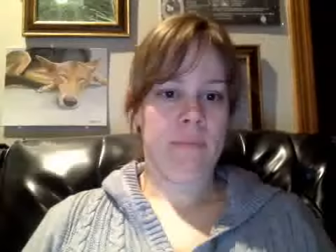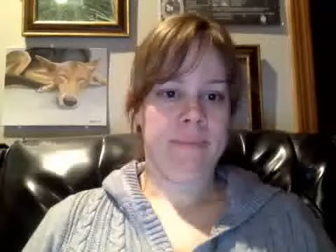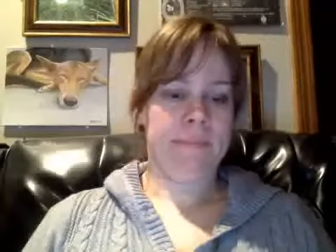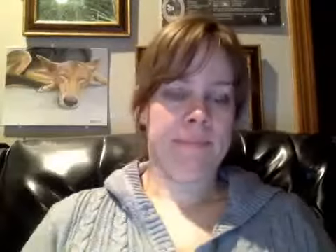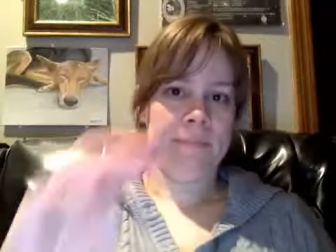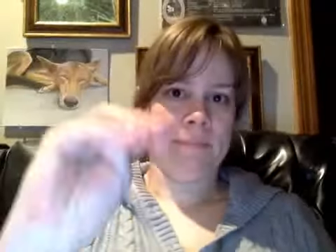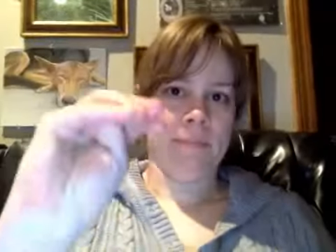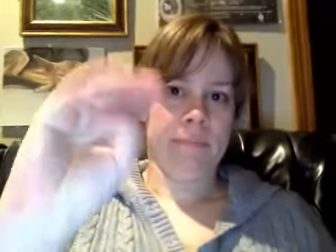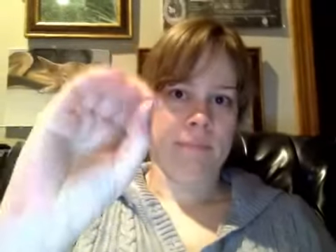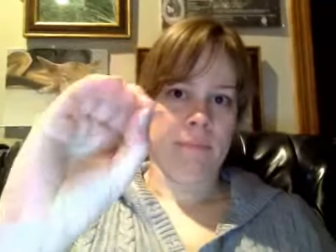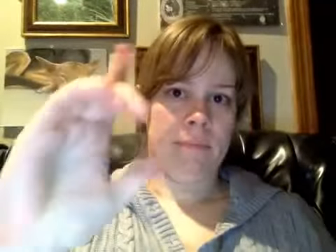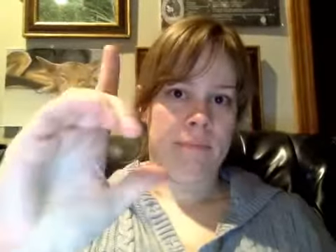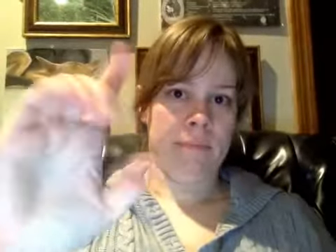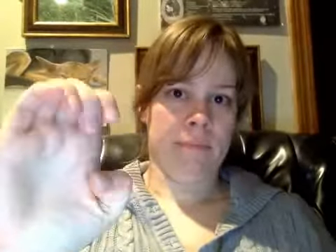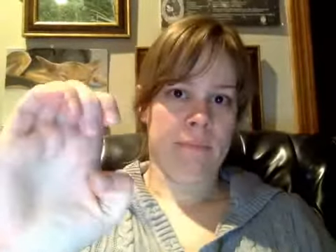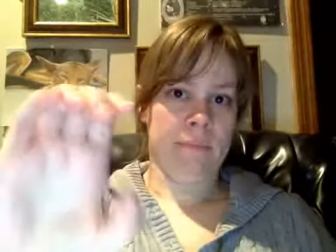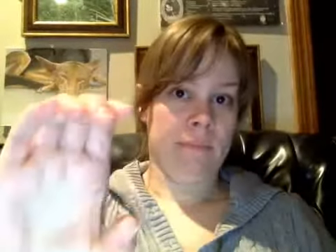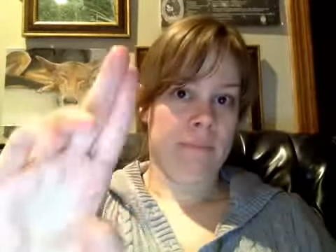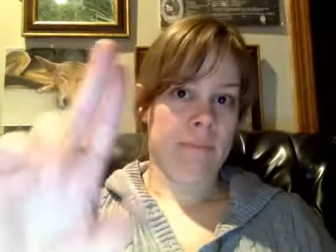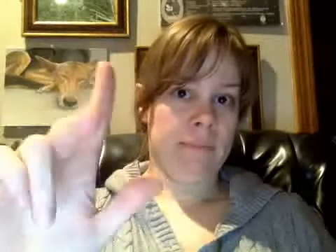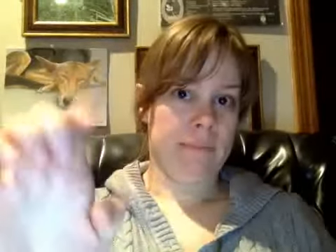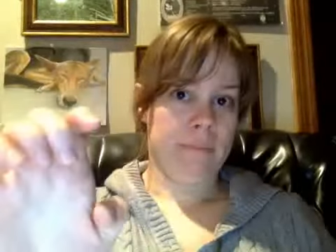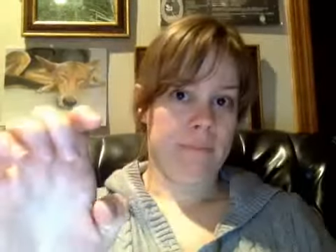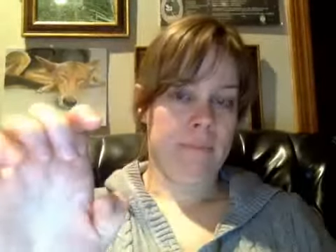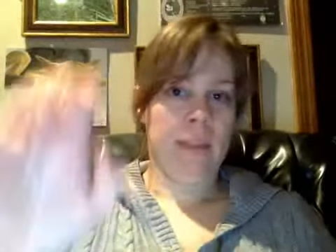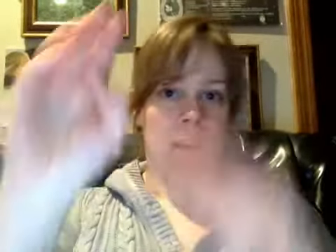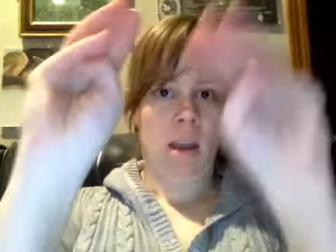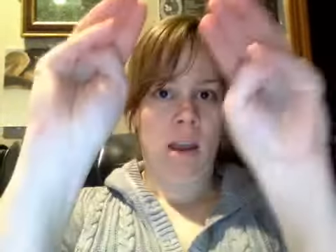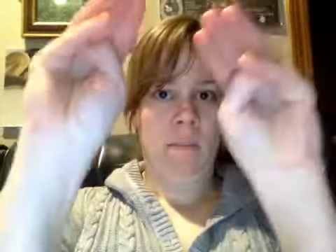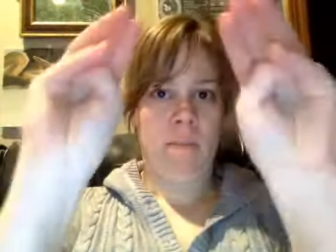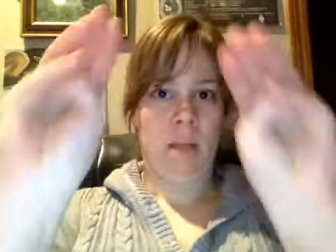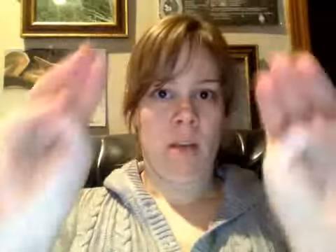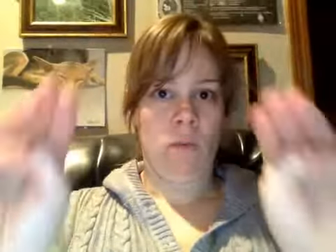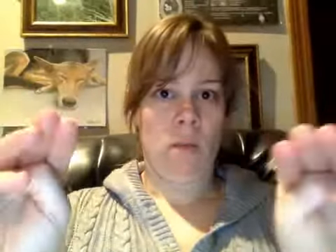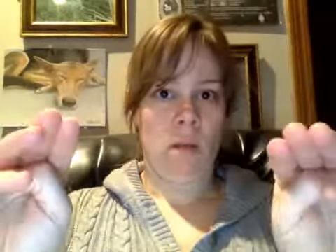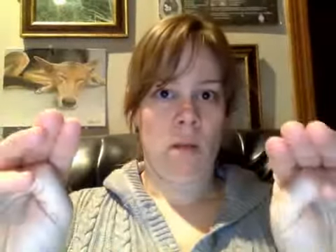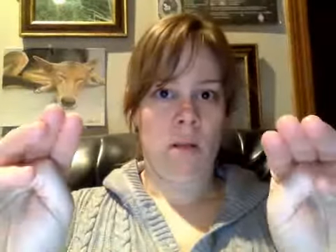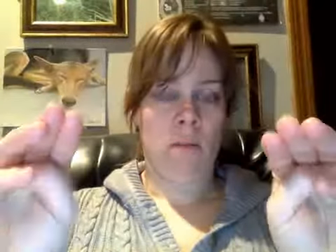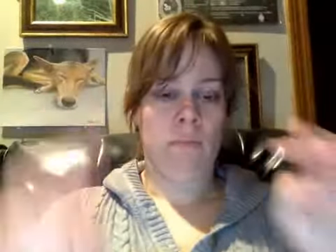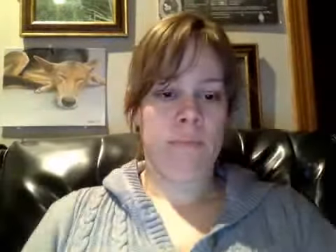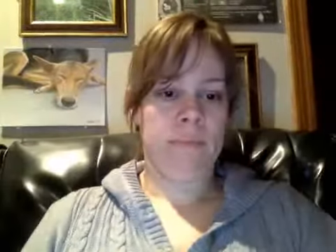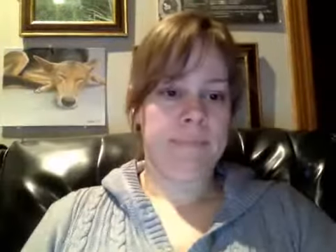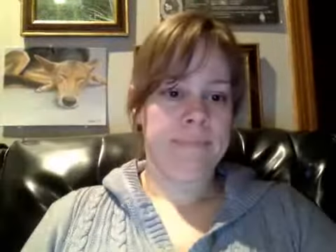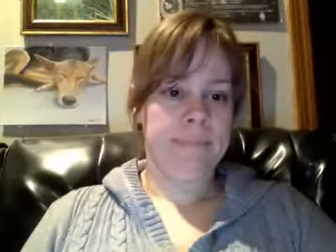Molecule